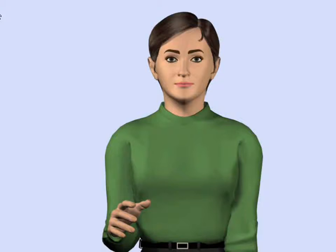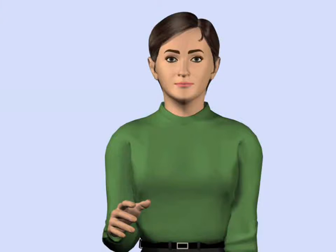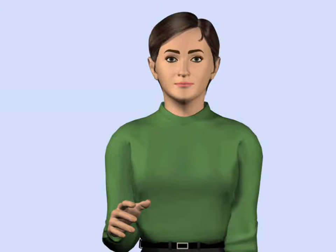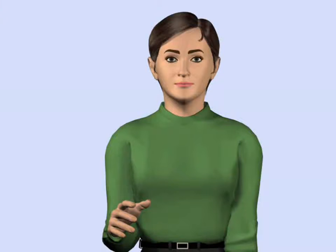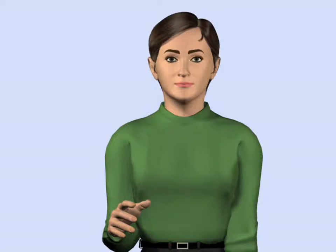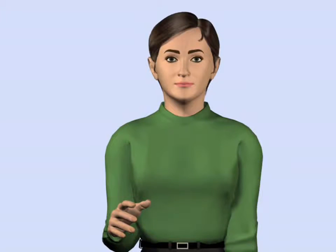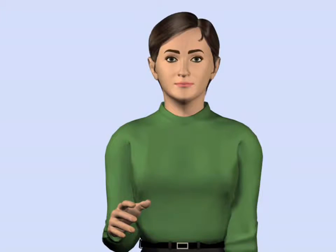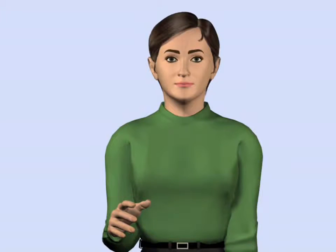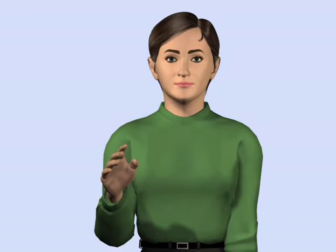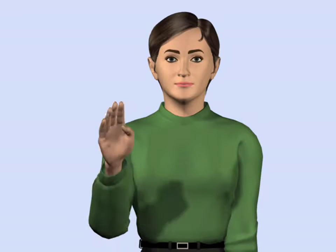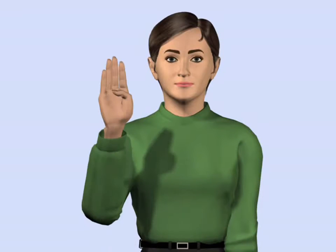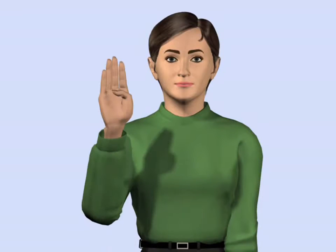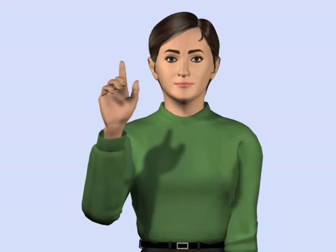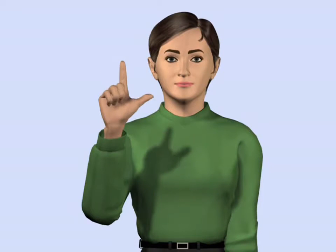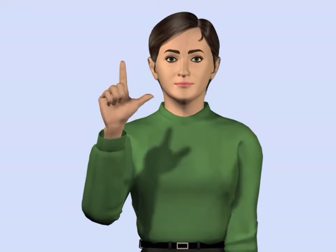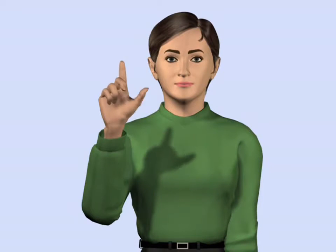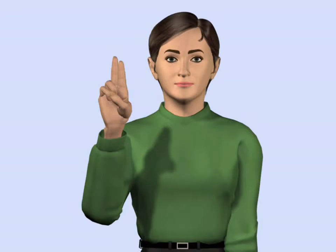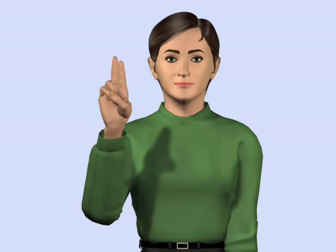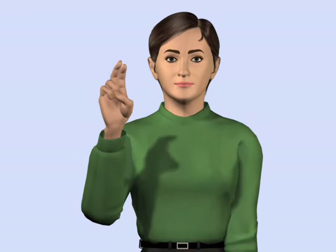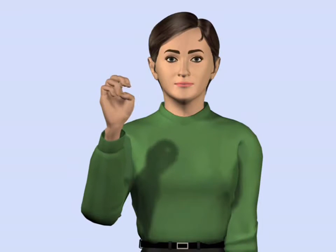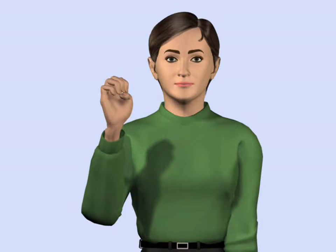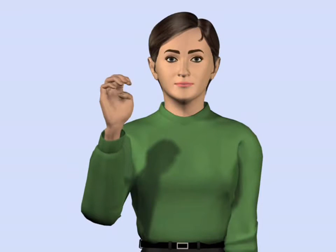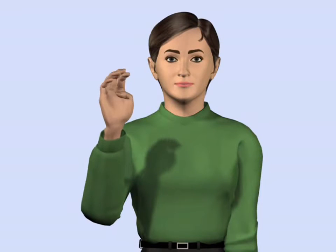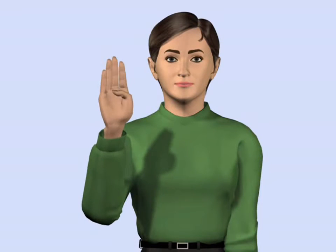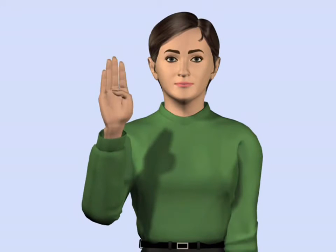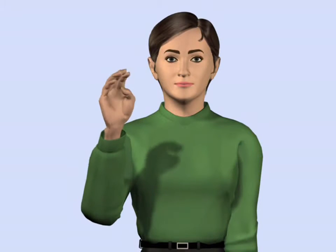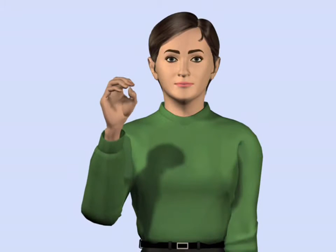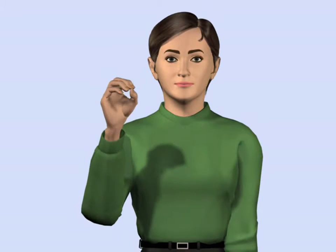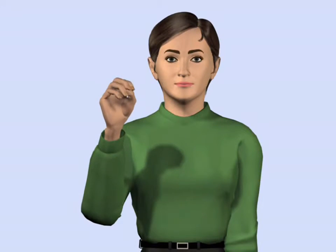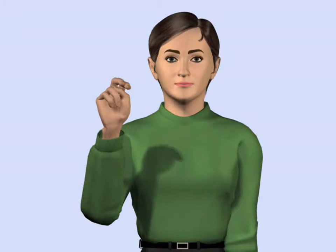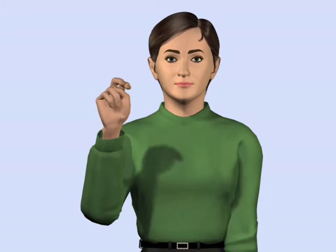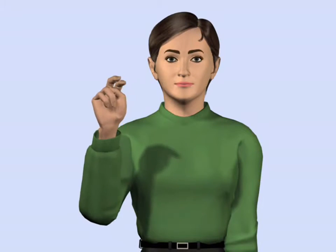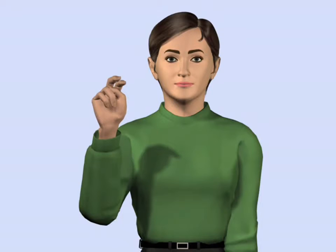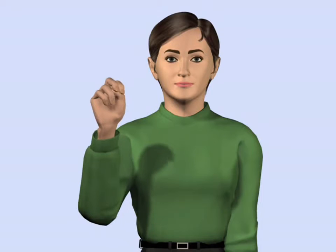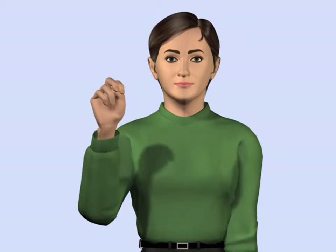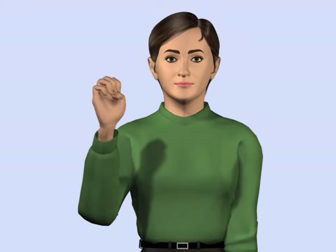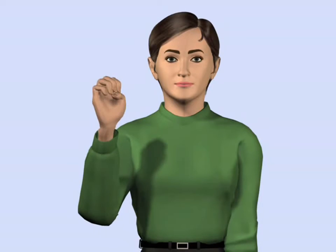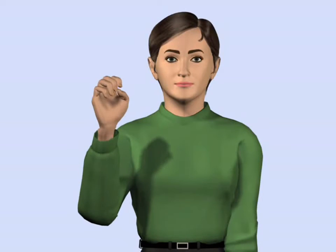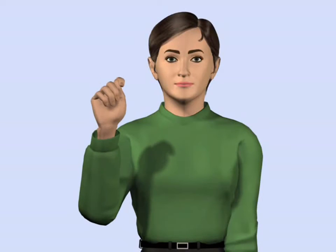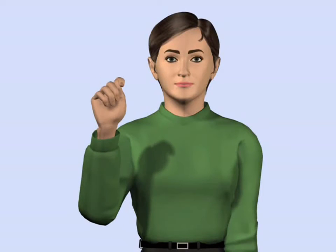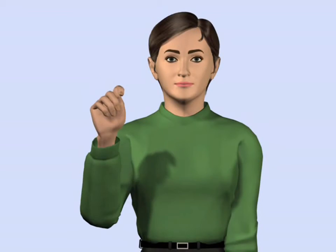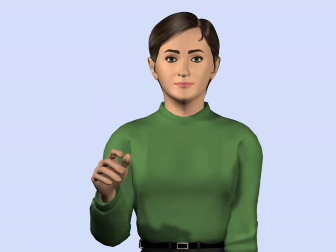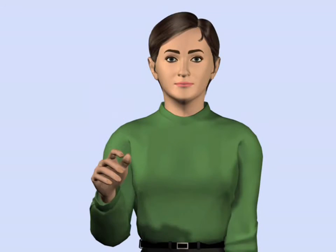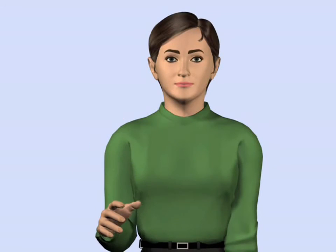bluebonnet